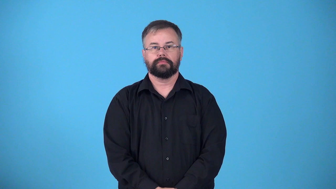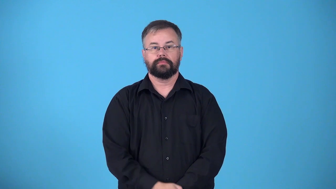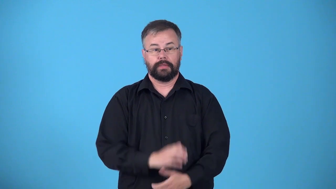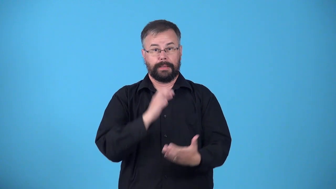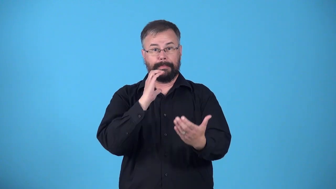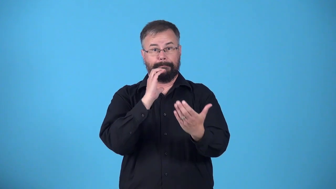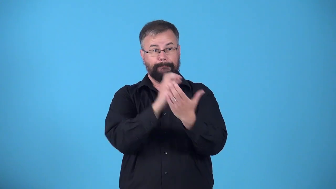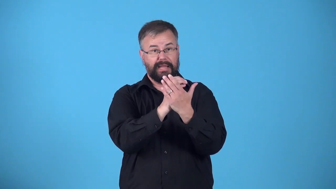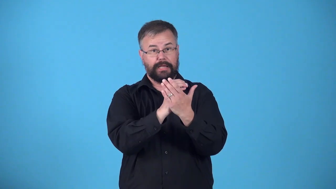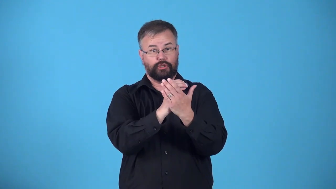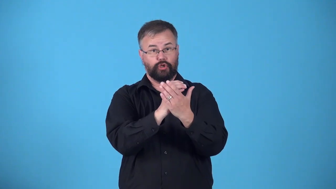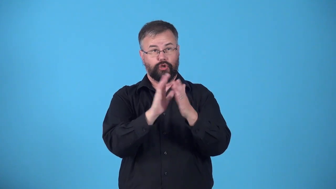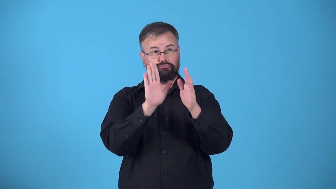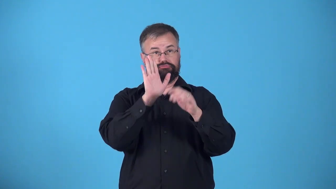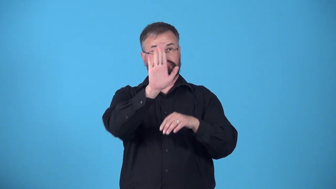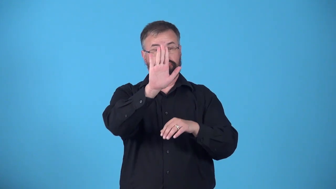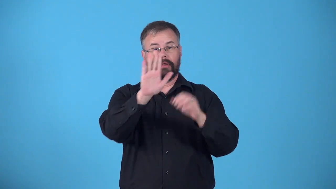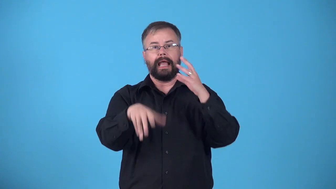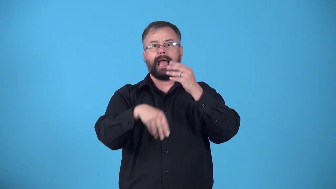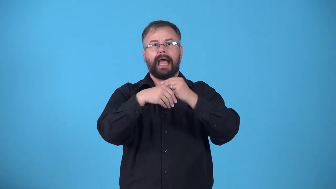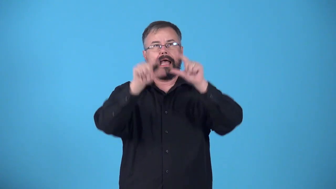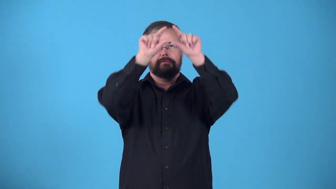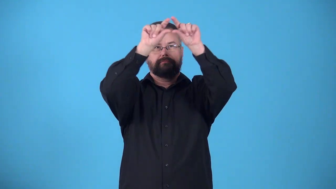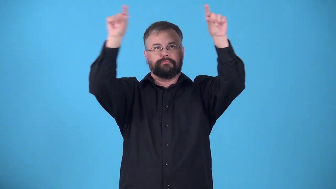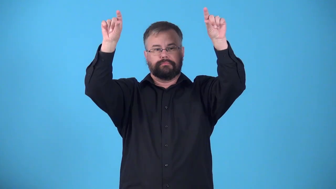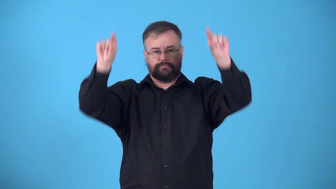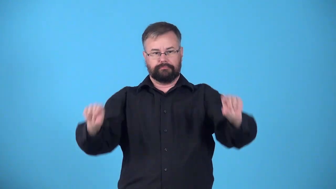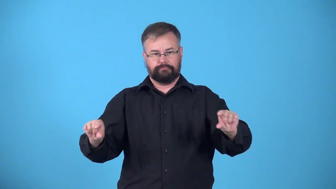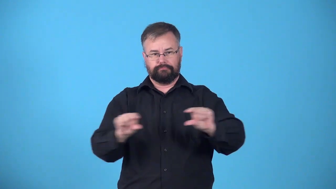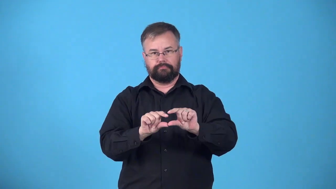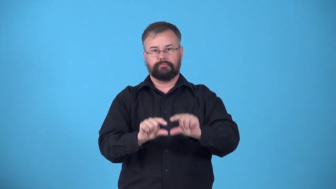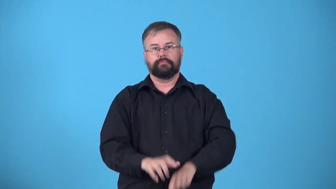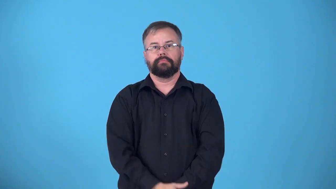frame